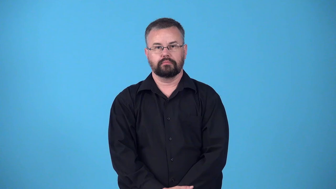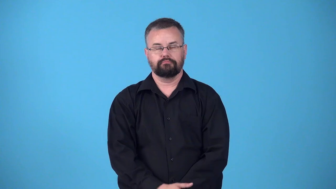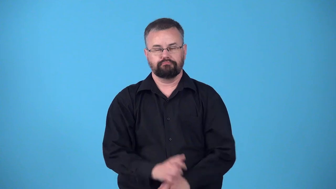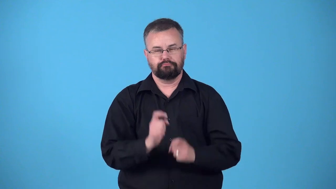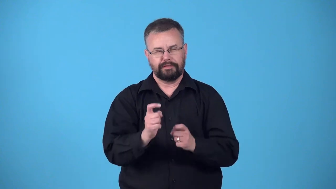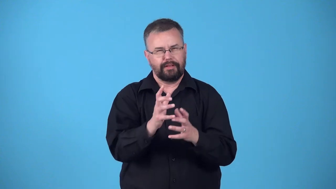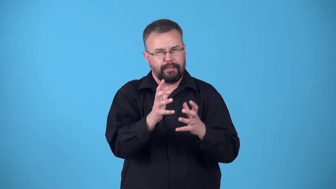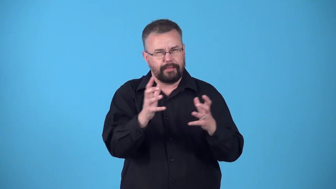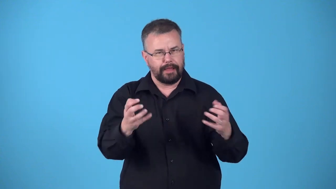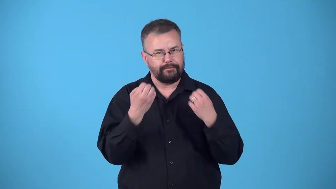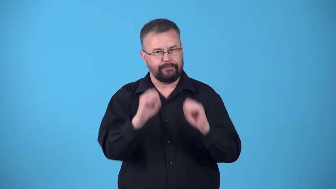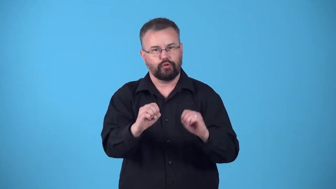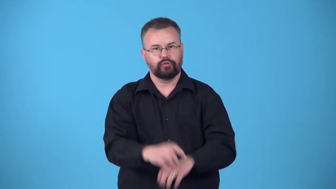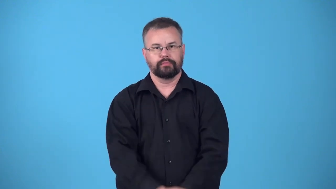give it some stick